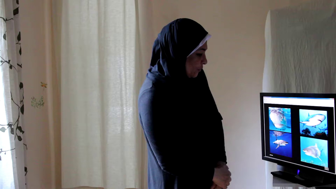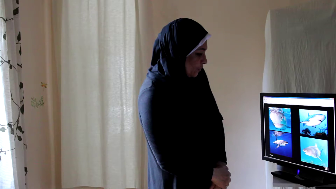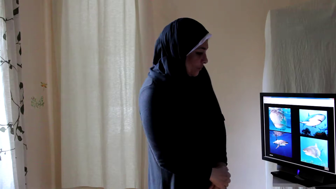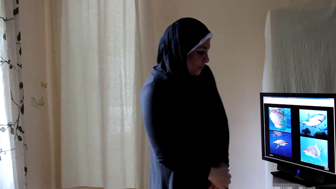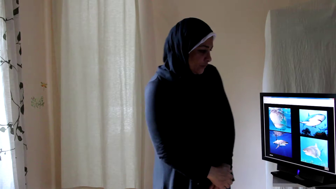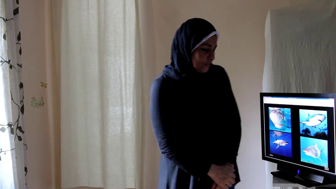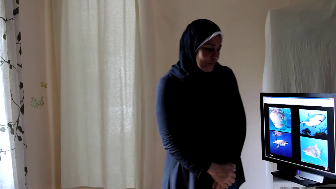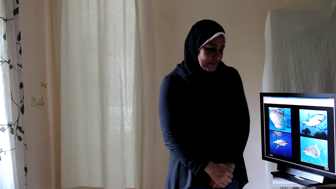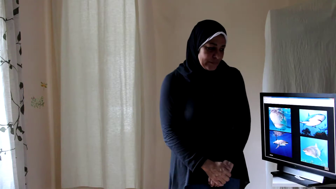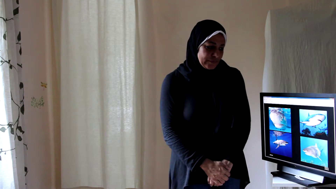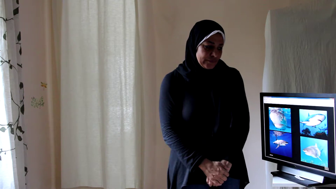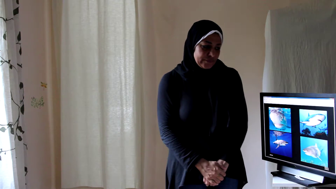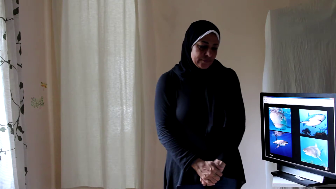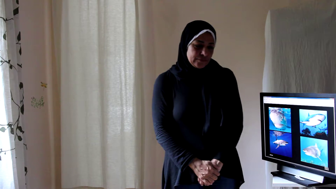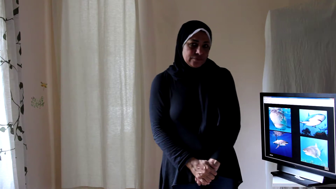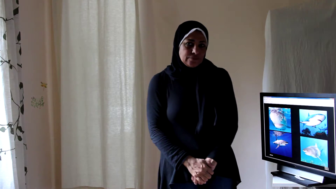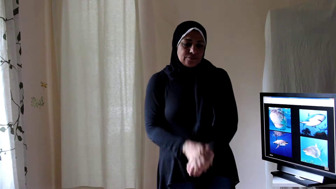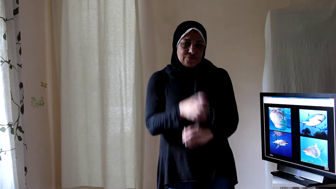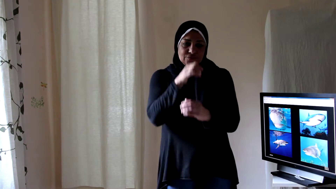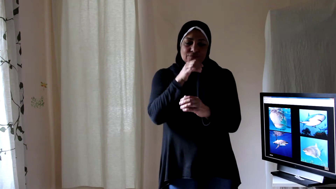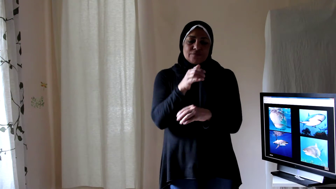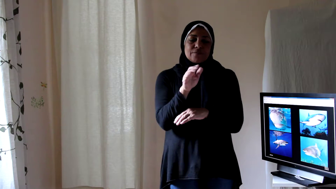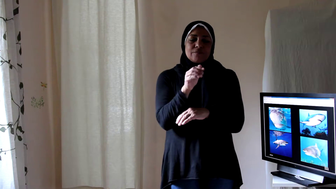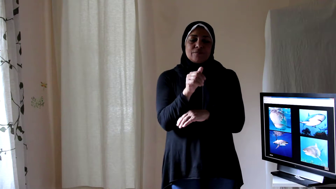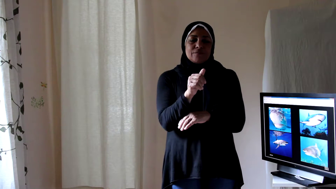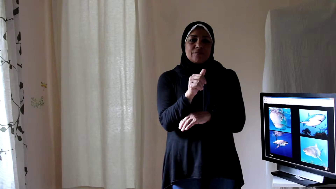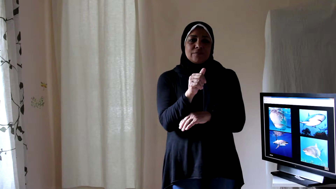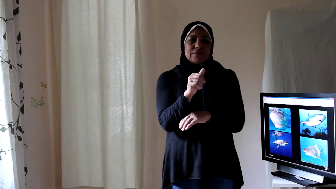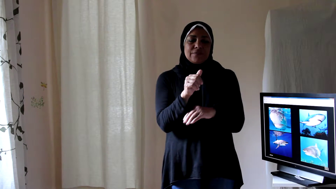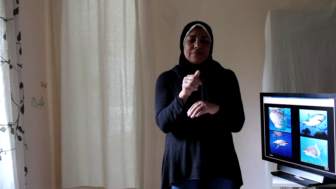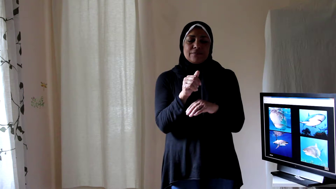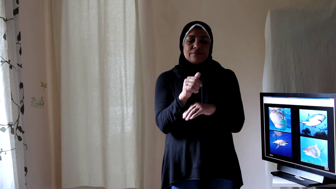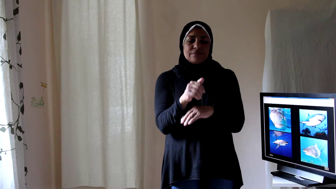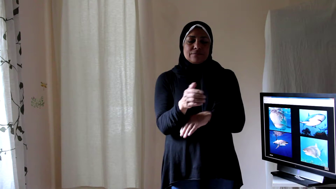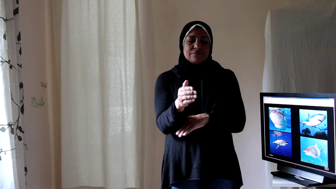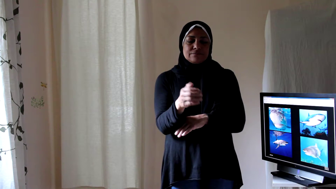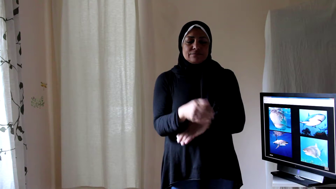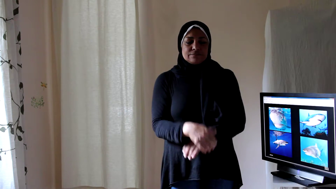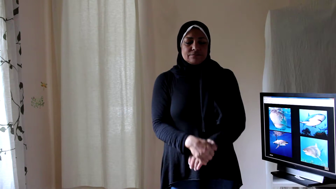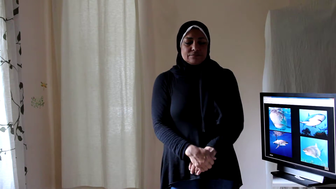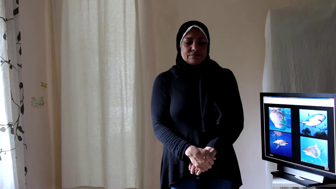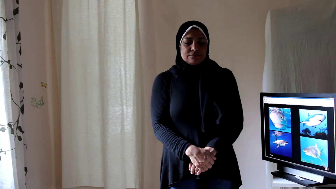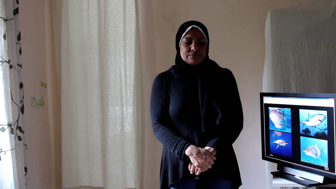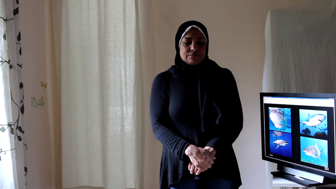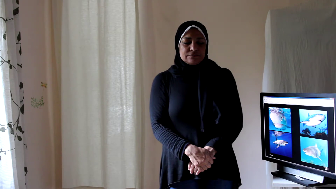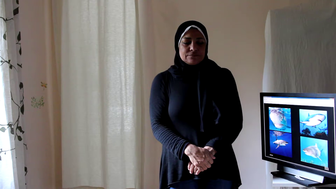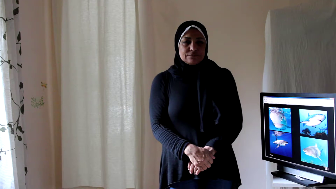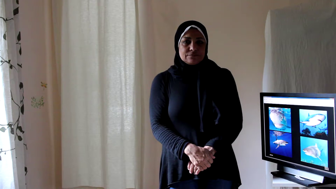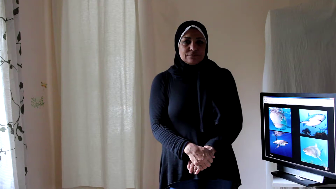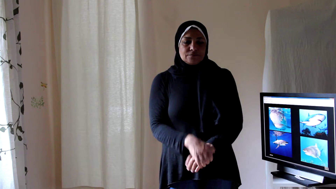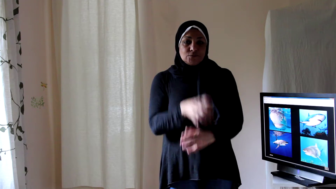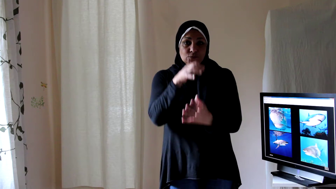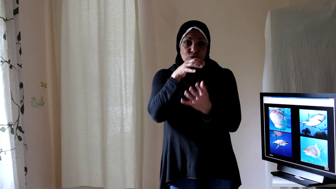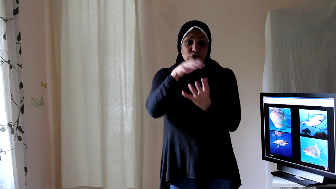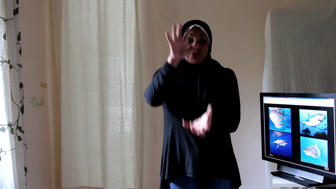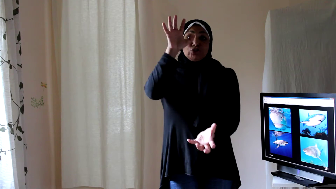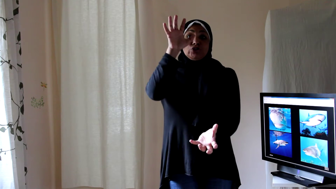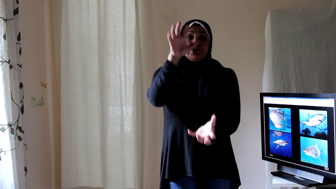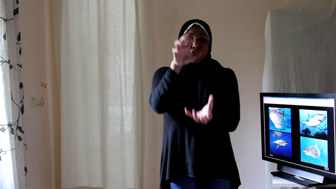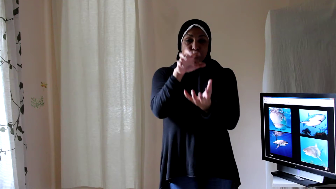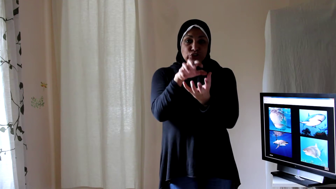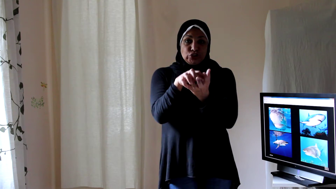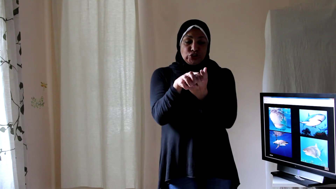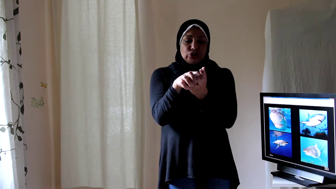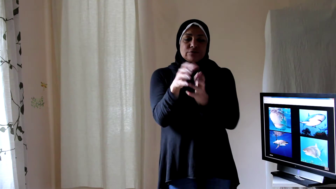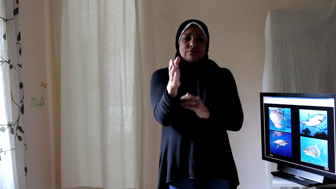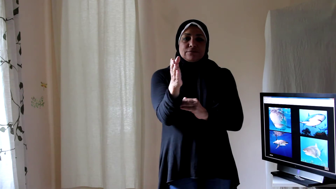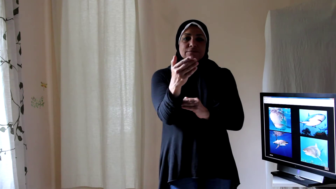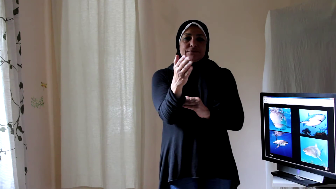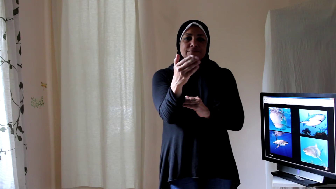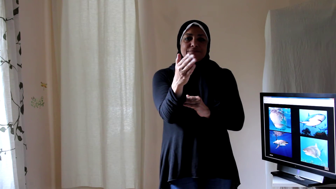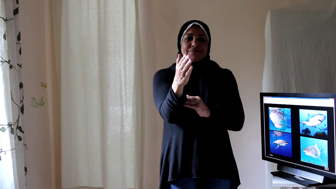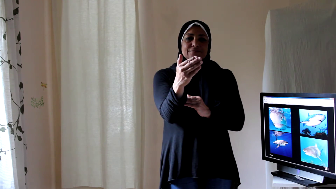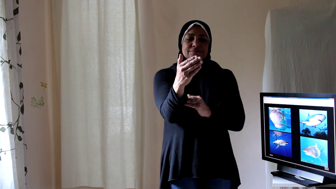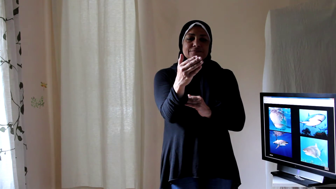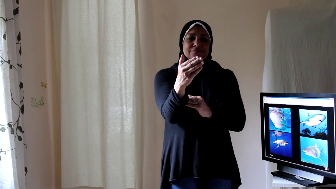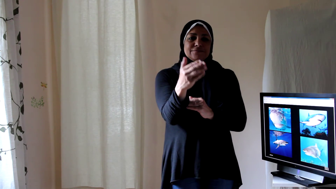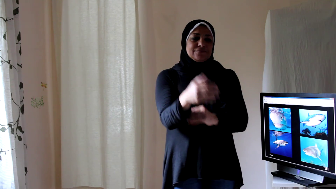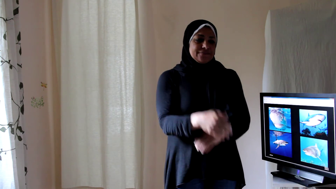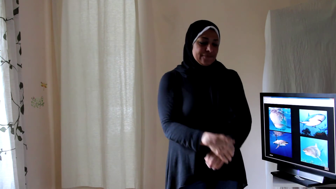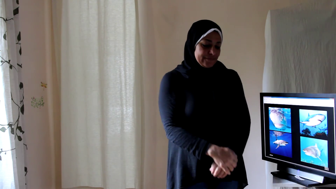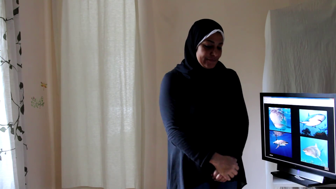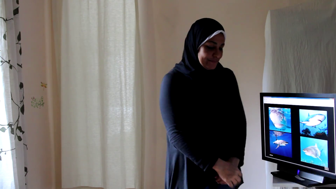shark